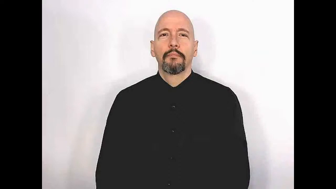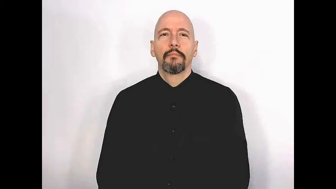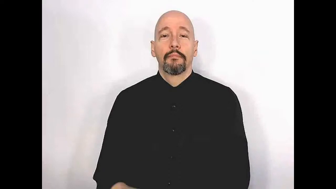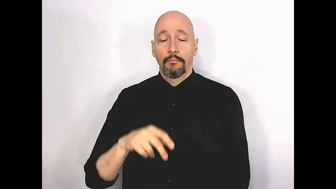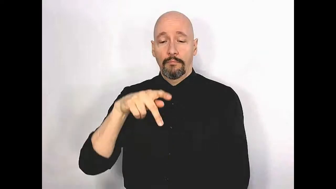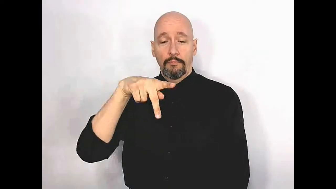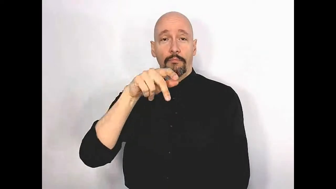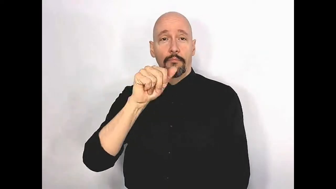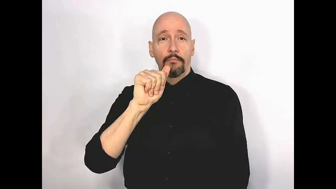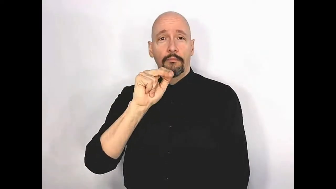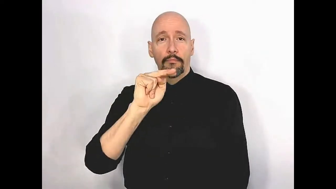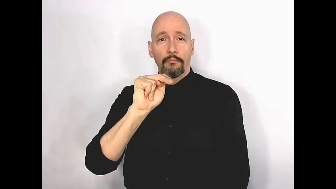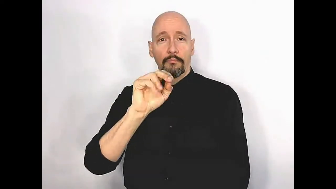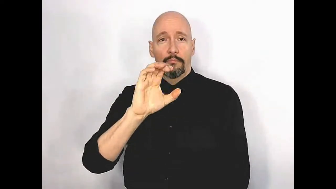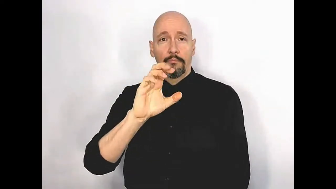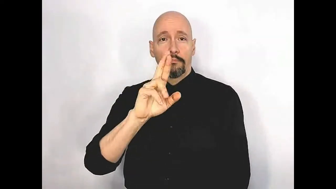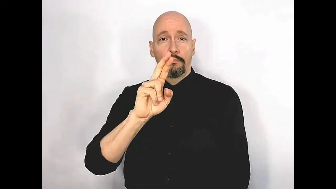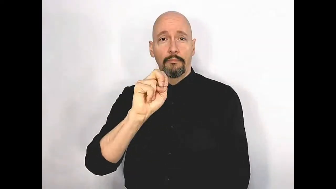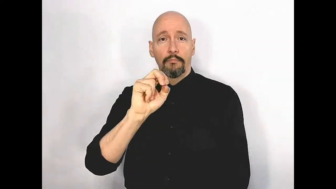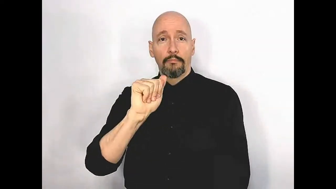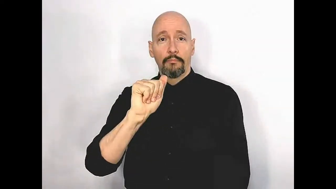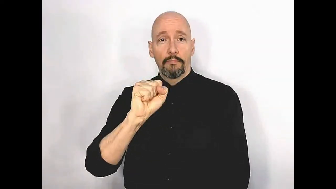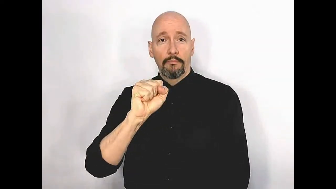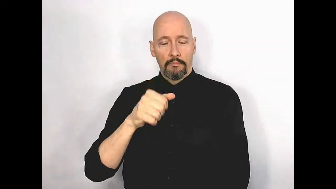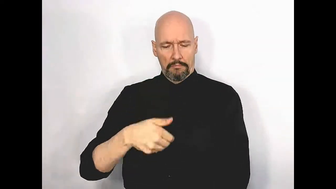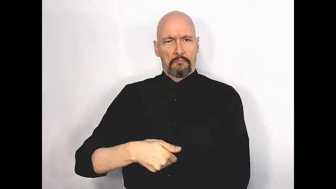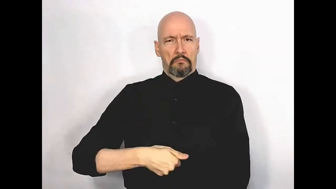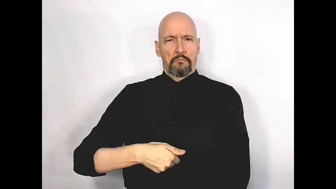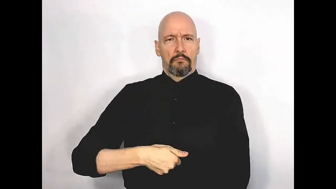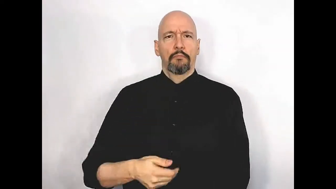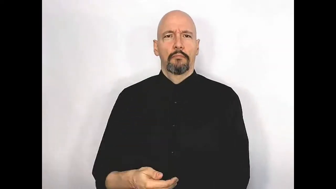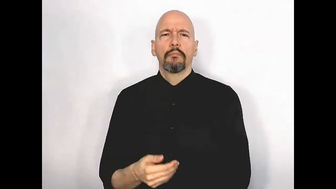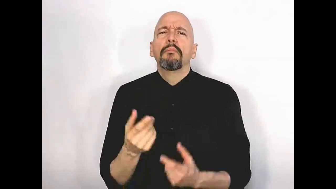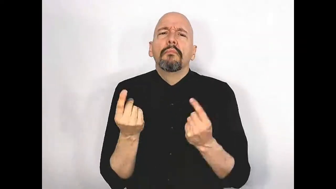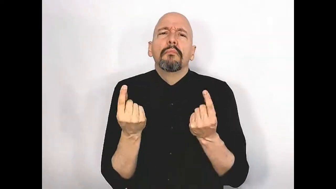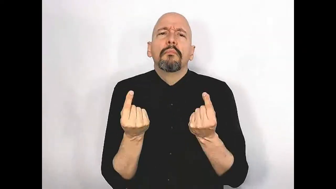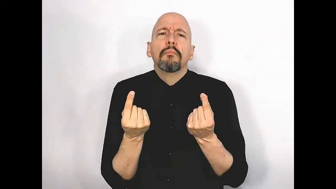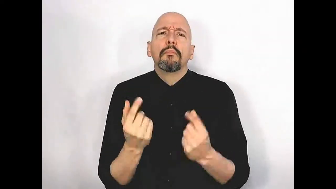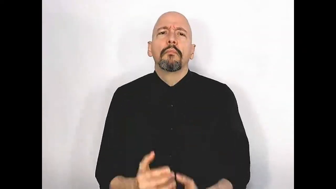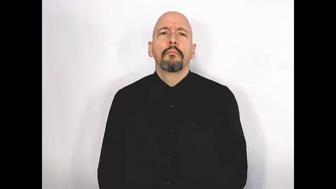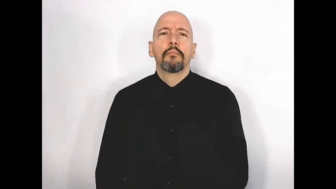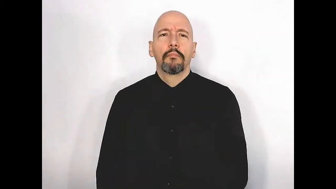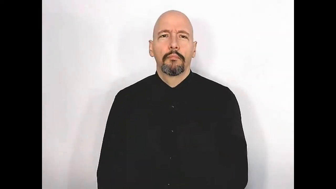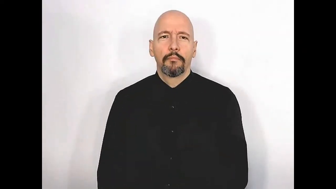pancreas what do?